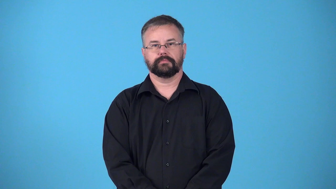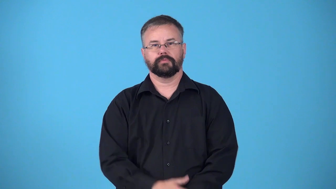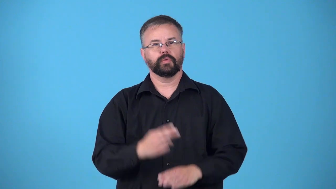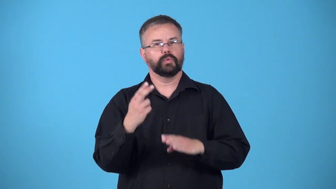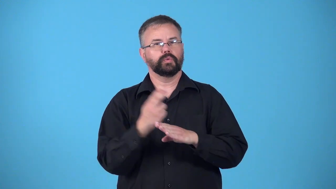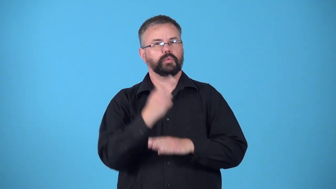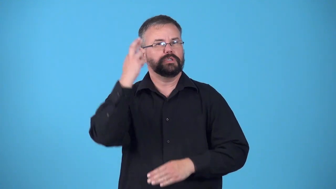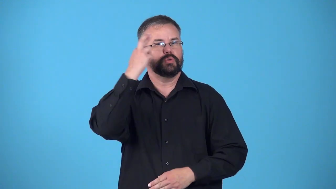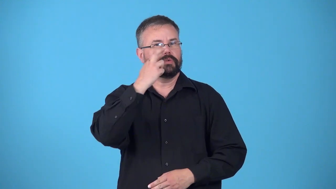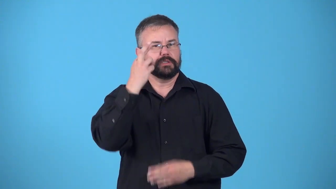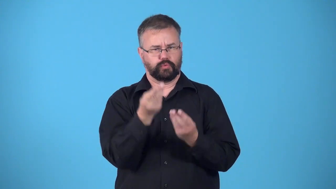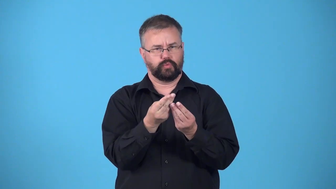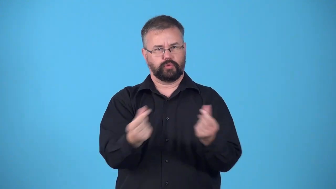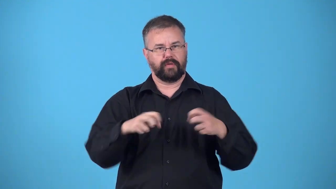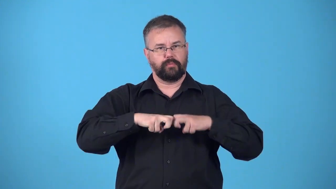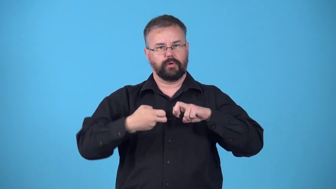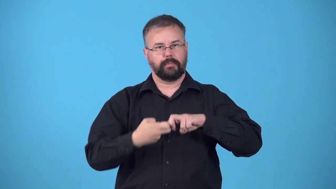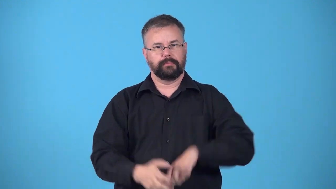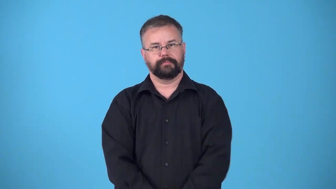deduce,educe,elict